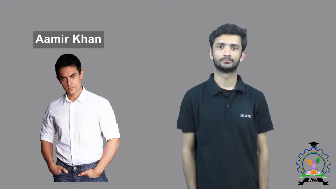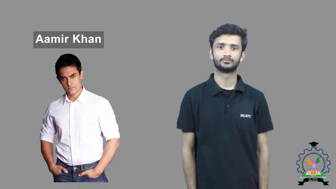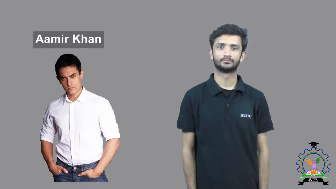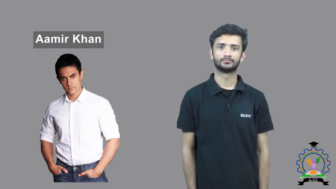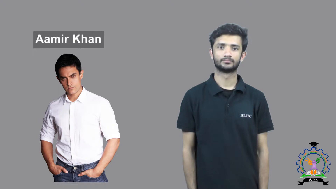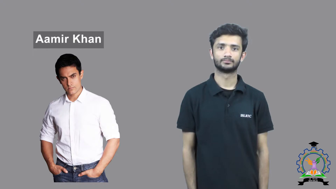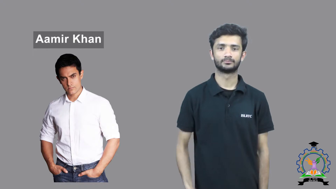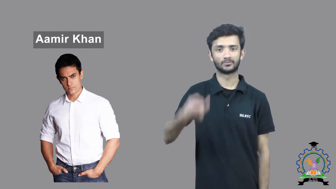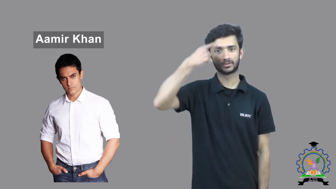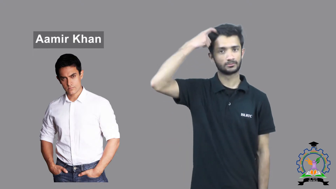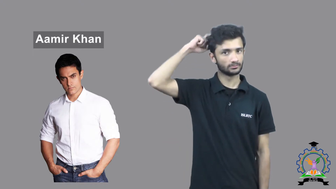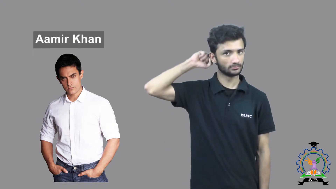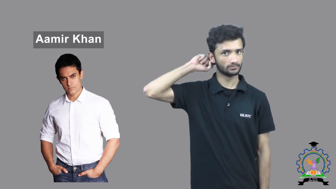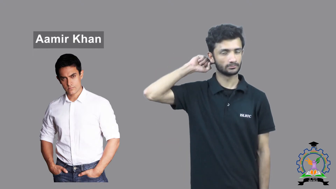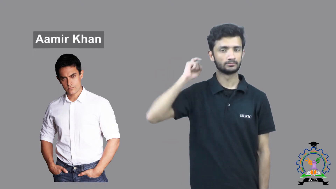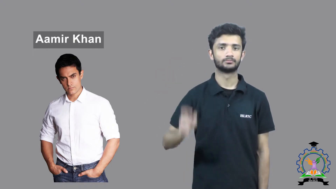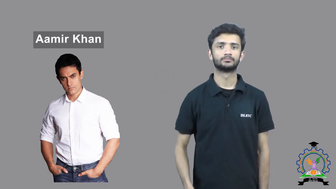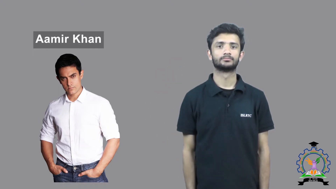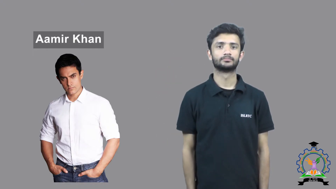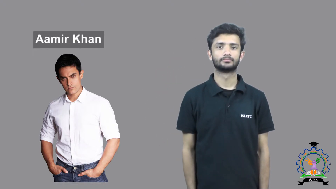Aamir Khan